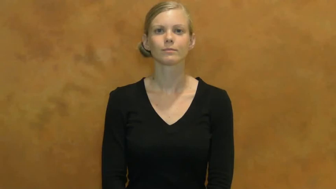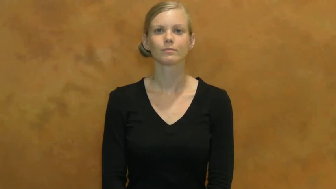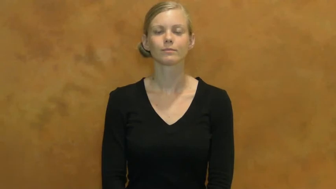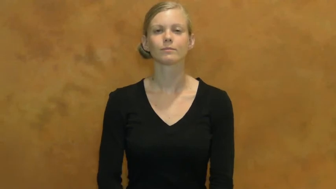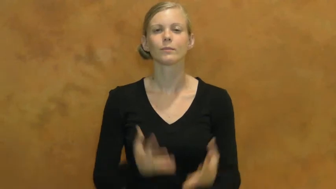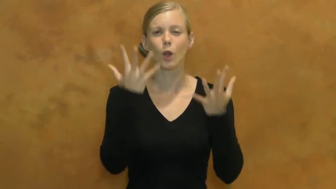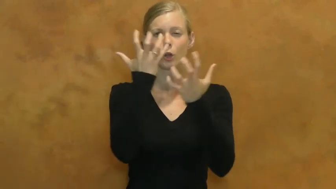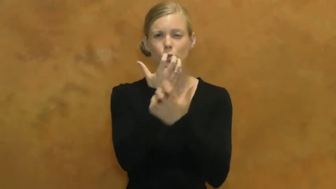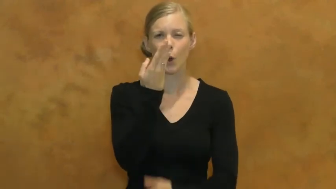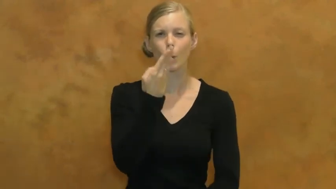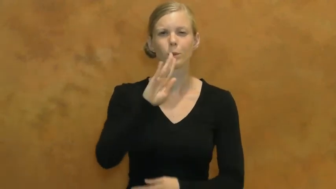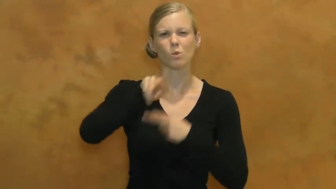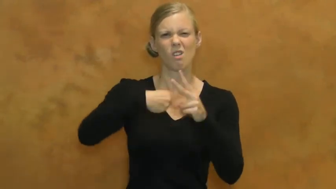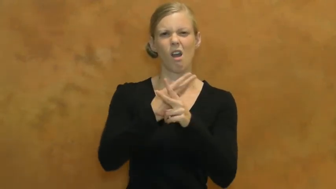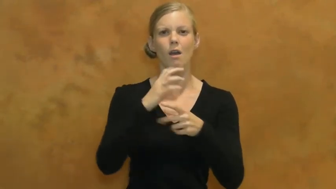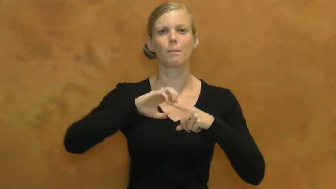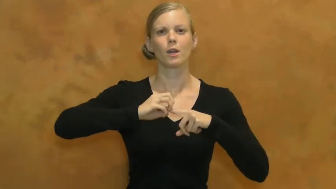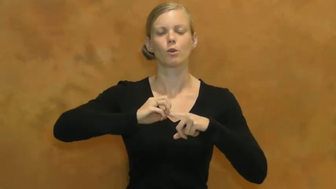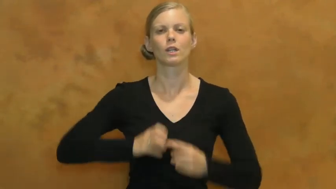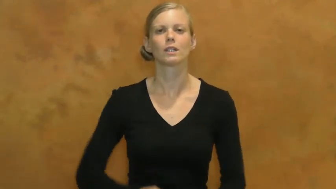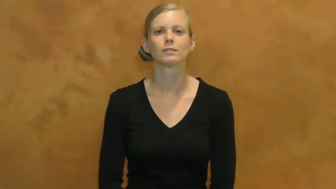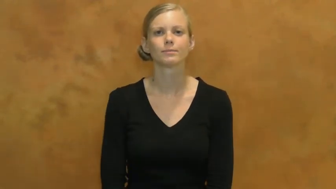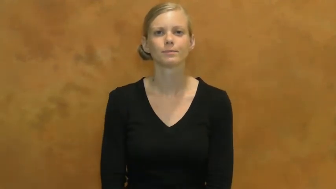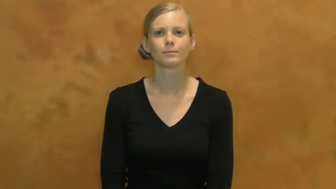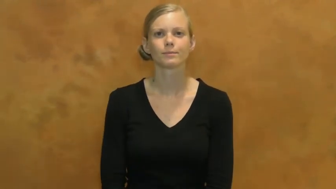blueberry